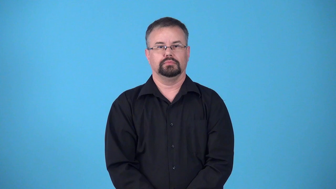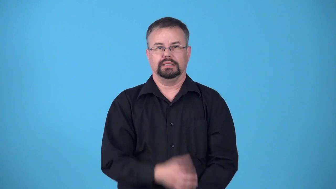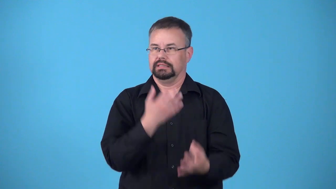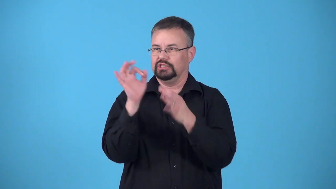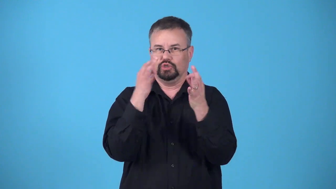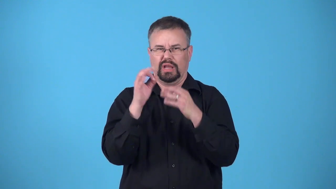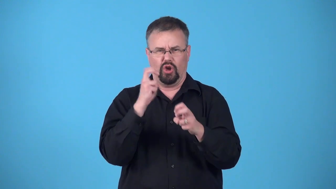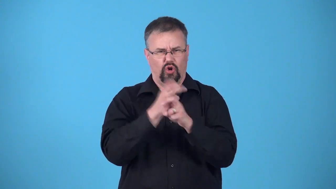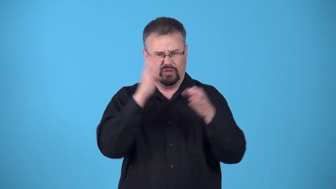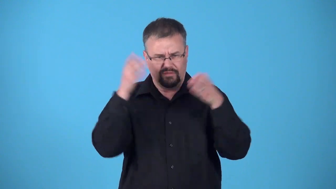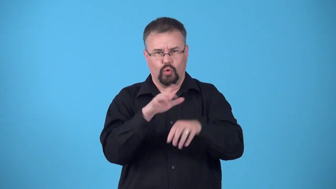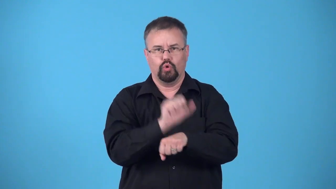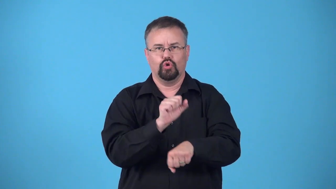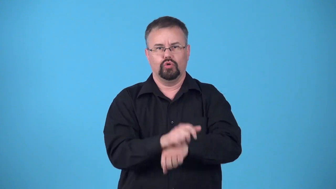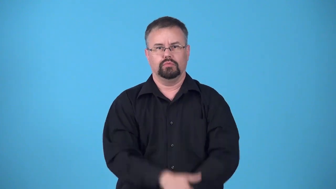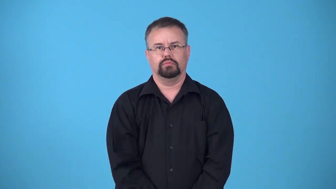put off your stride